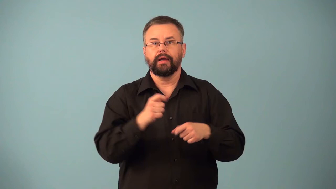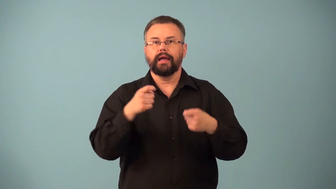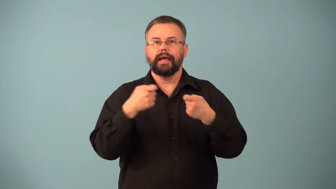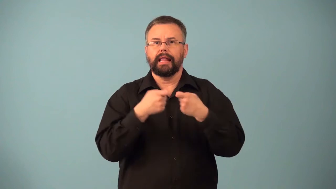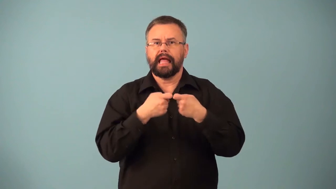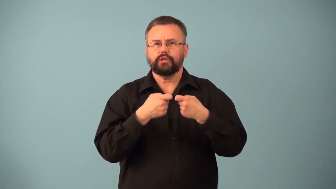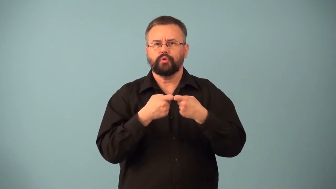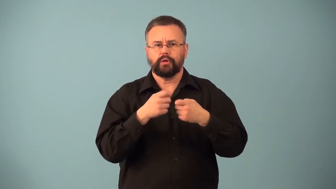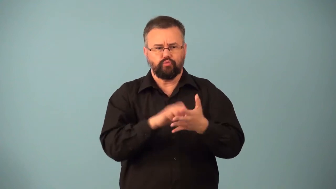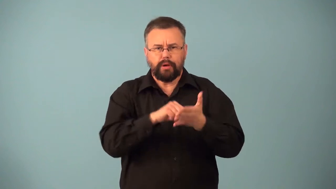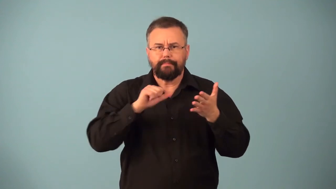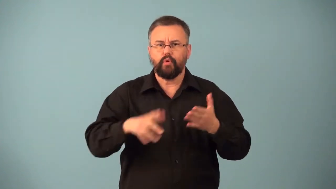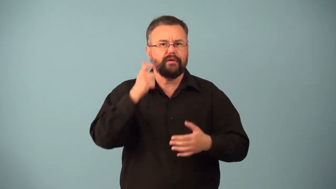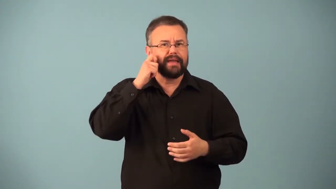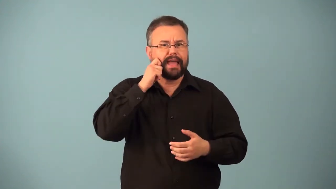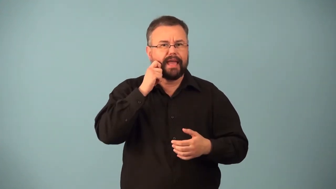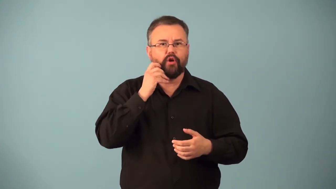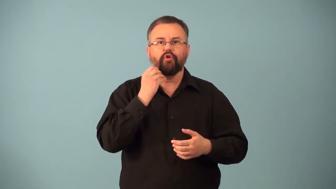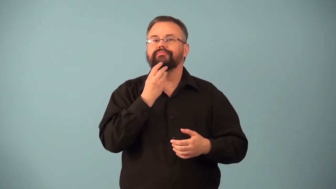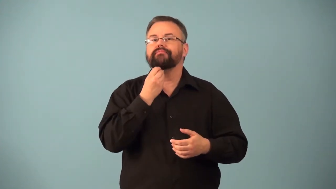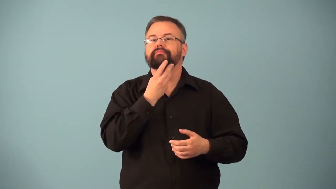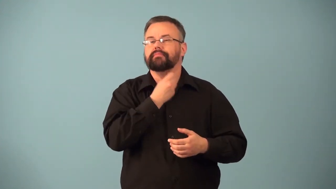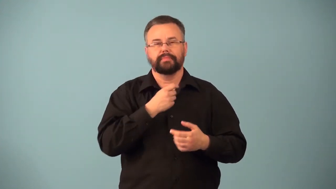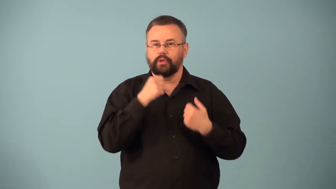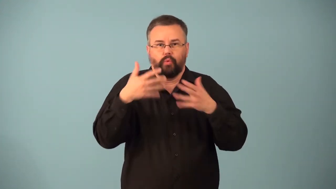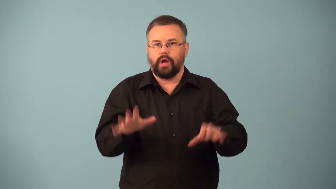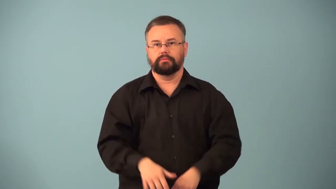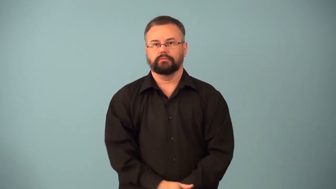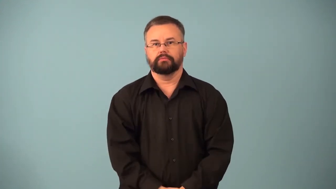electrolysis-remove hair